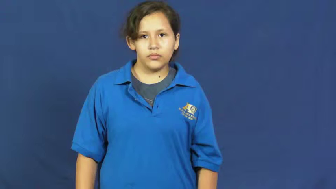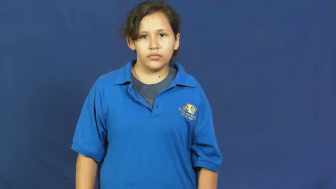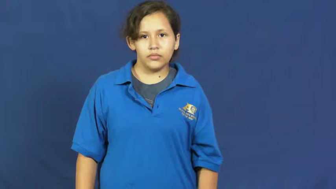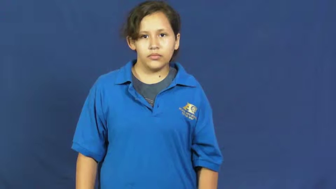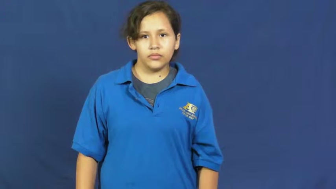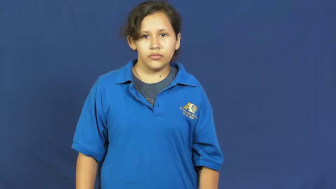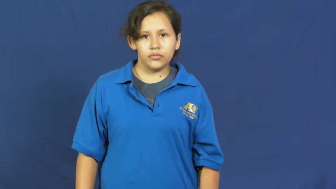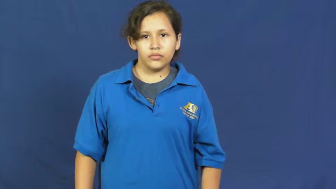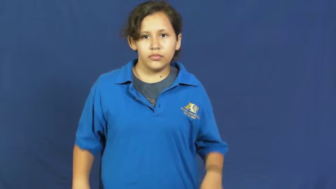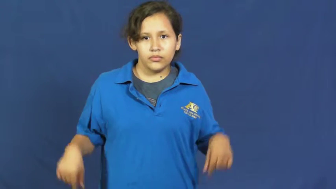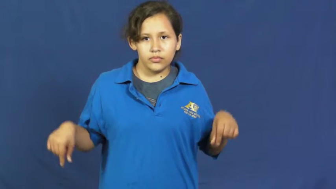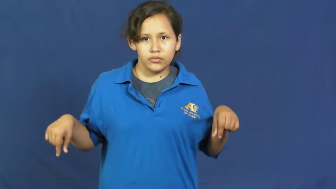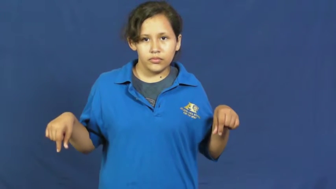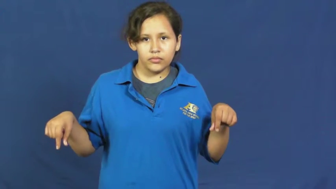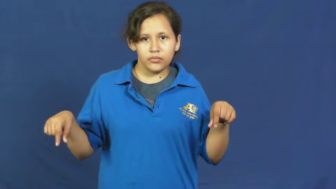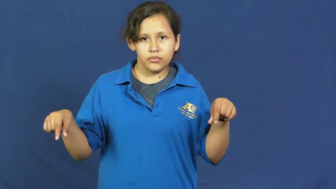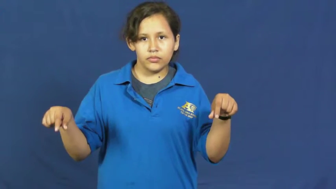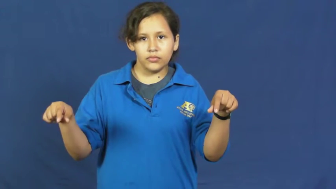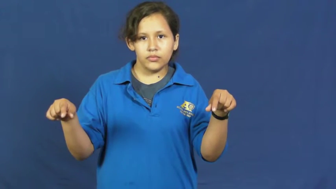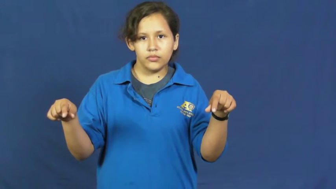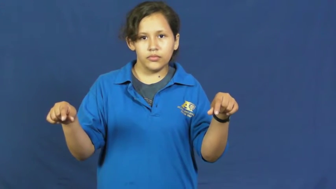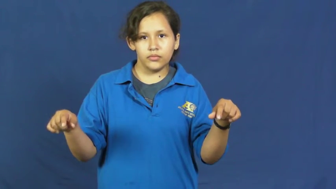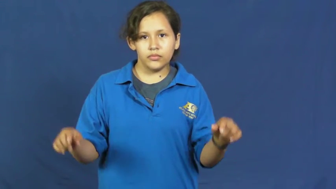track,rail,channel,border